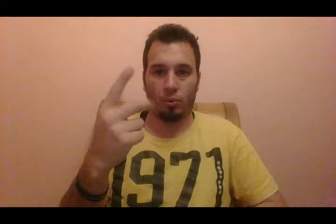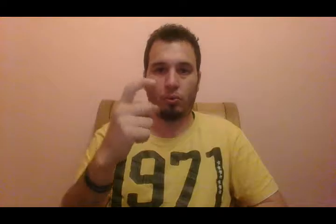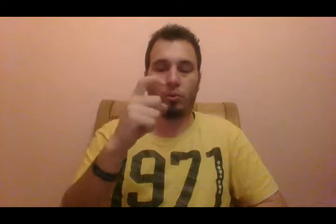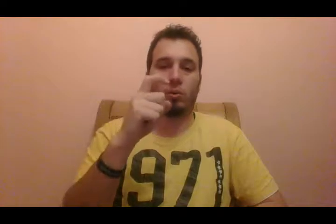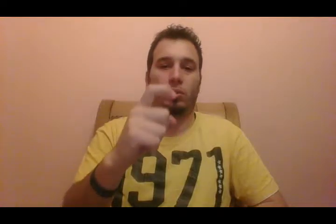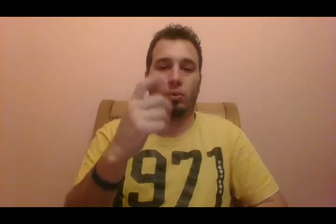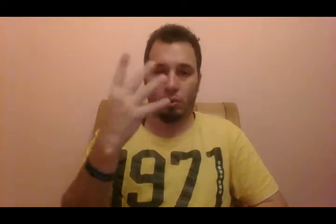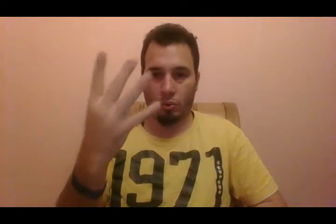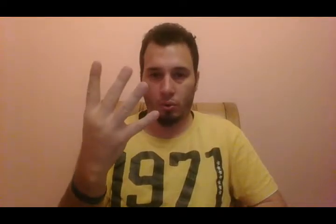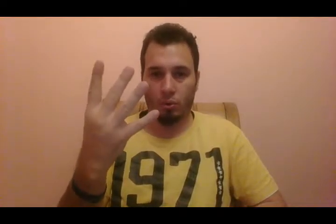number94